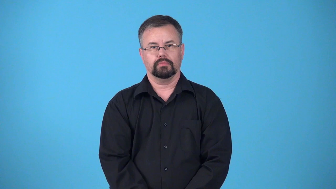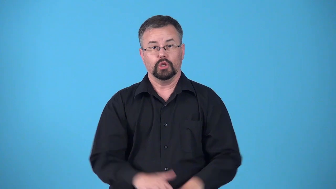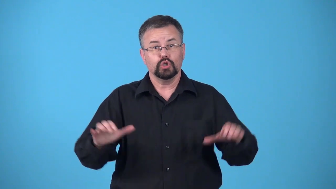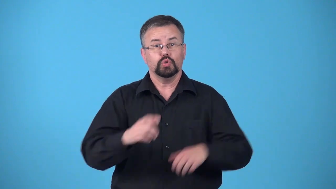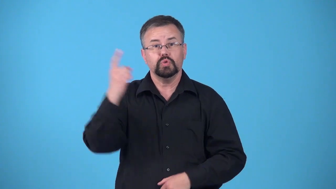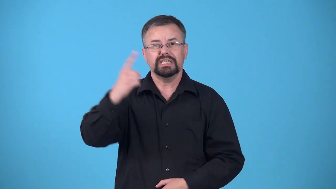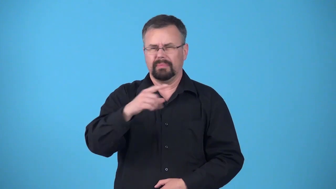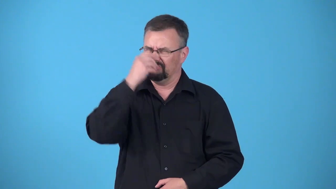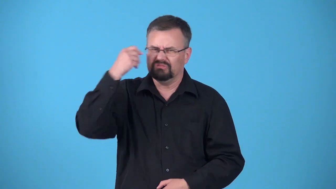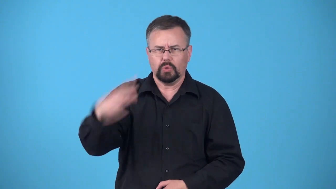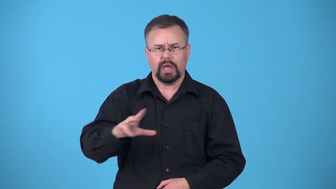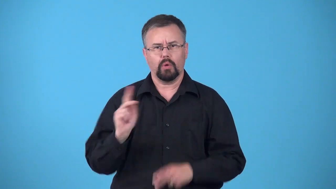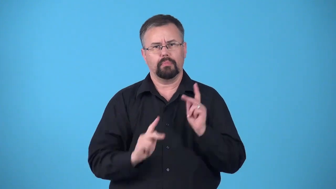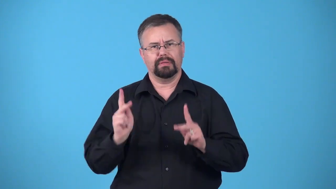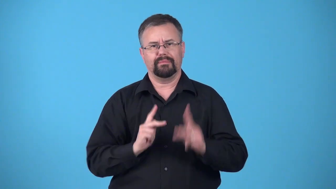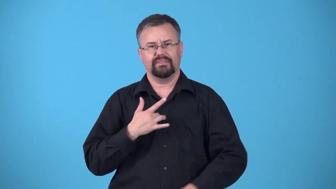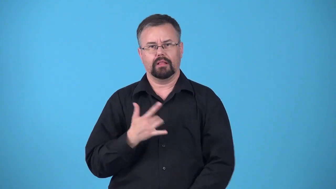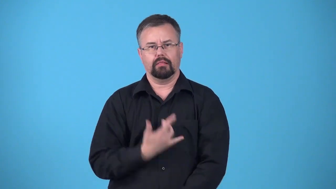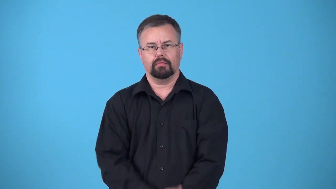stepping on people's toes